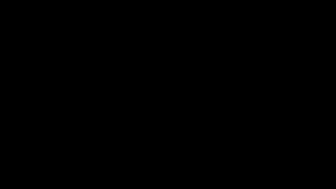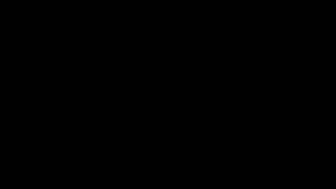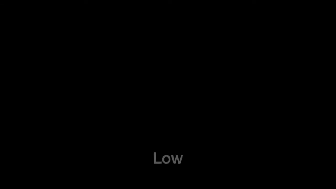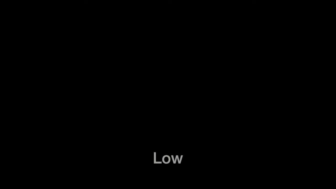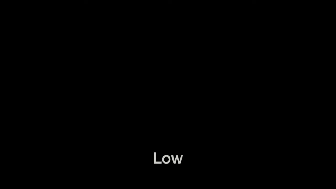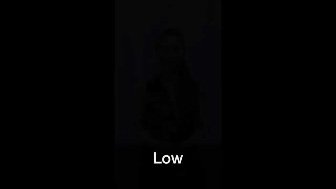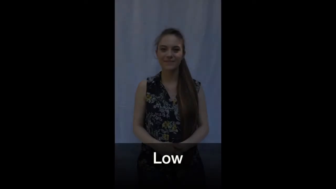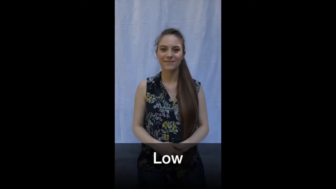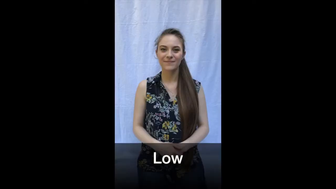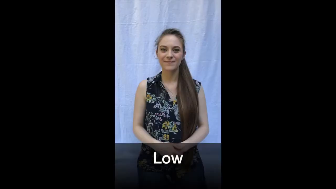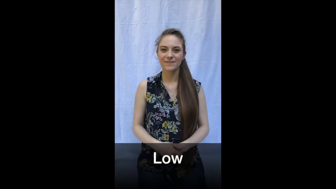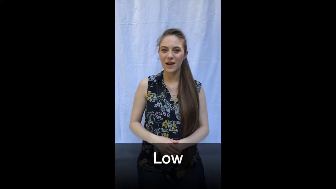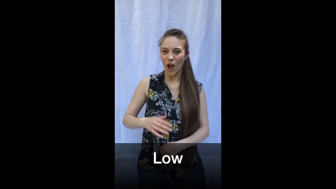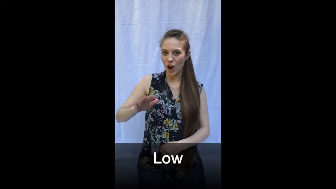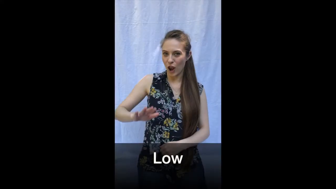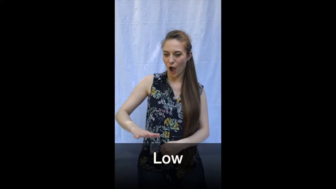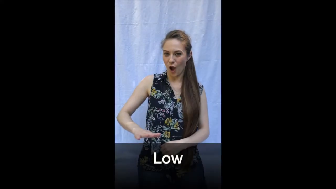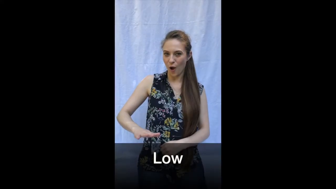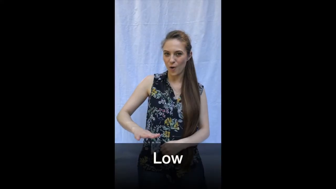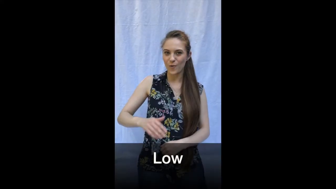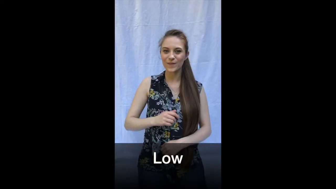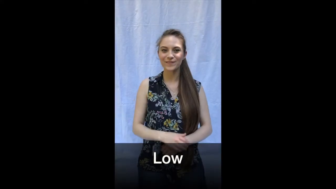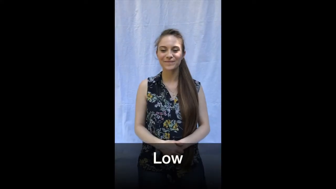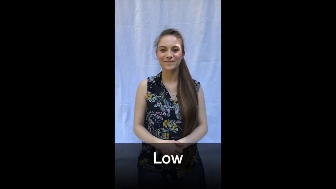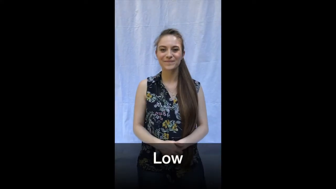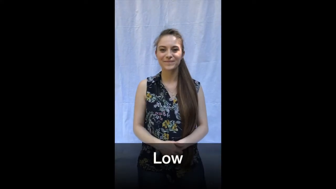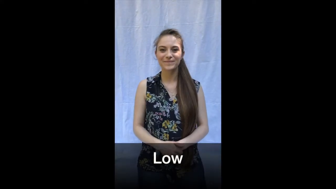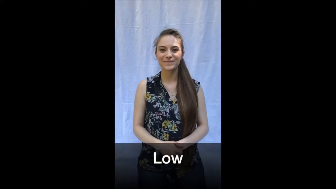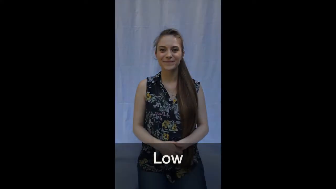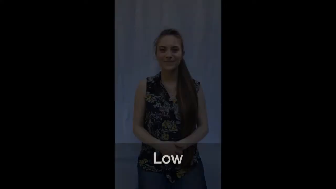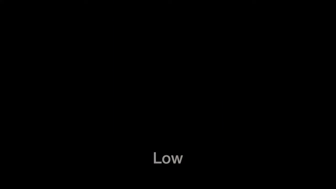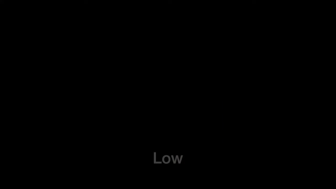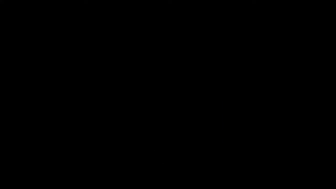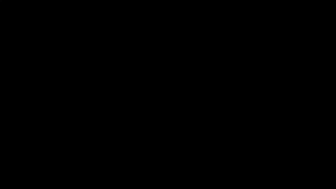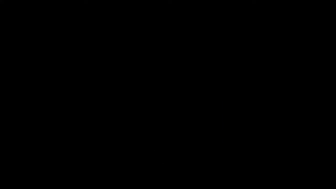Low